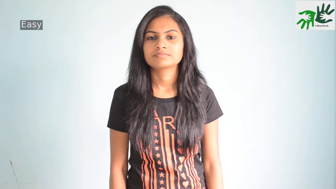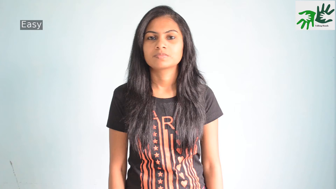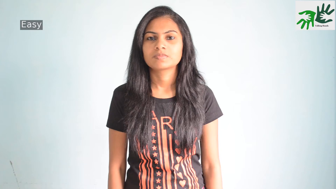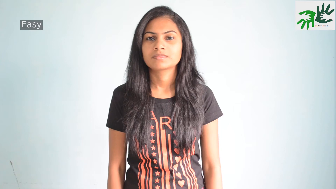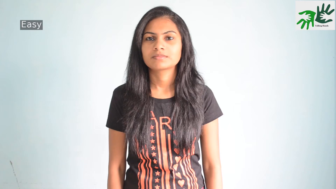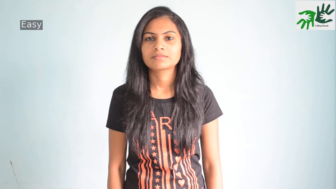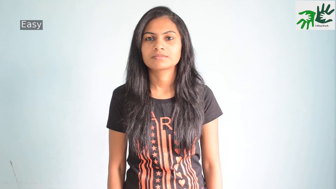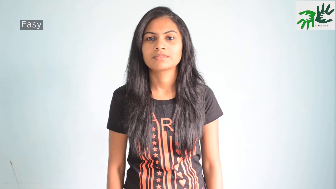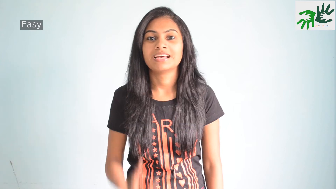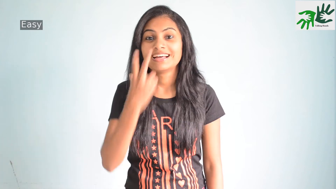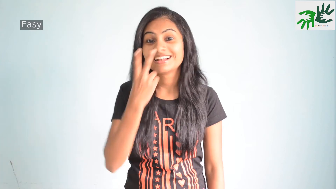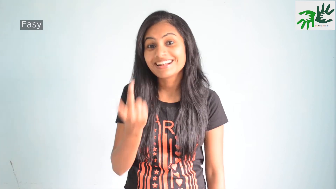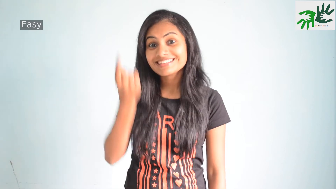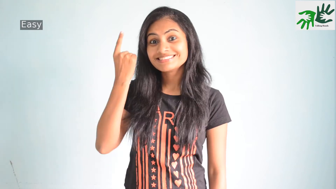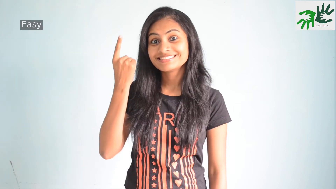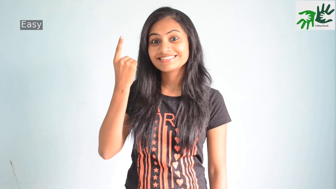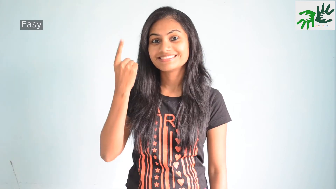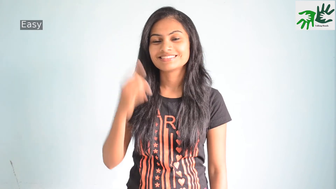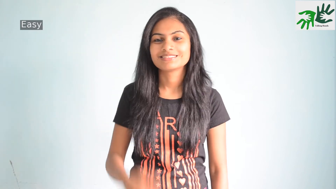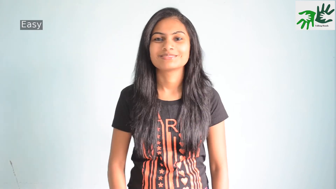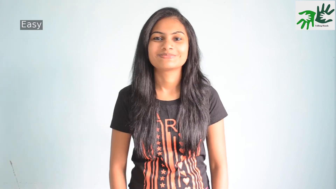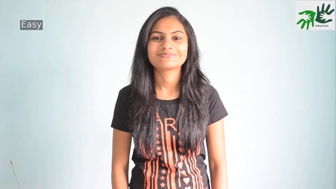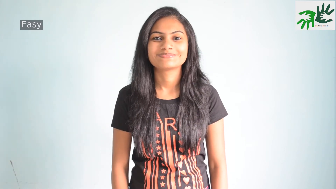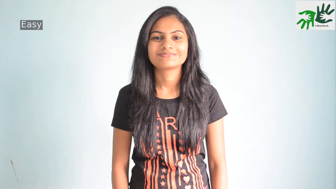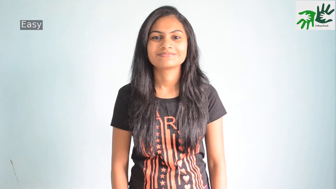Easy